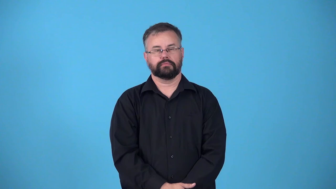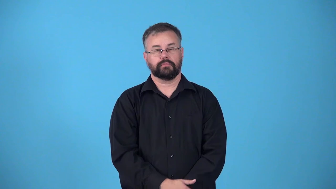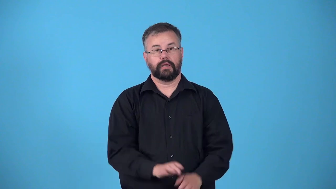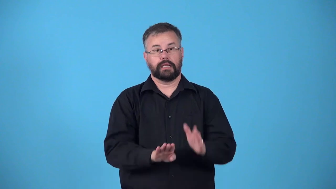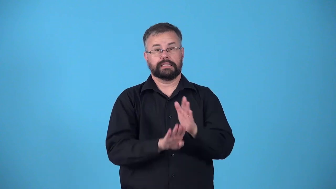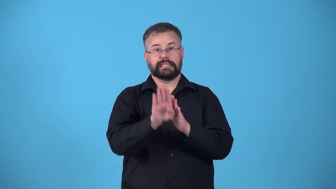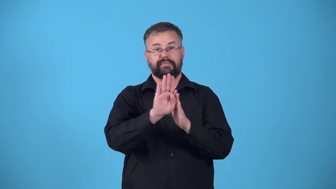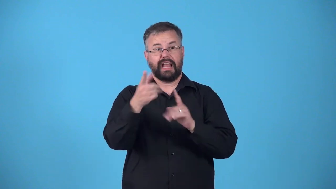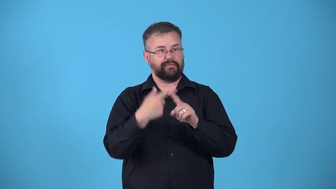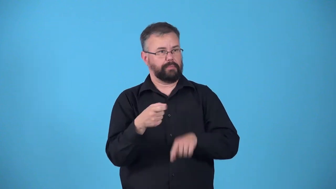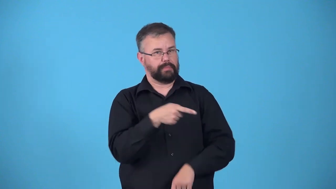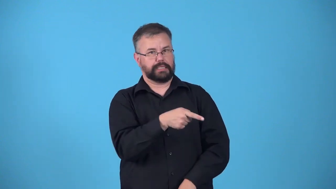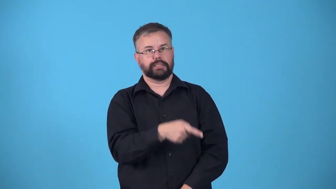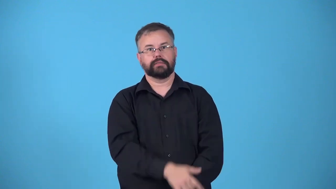grow out of-develop from